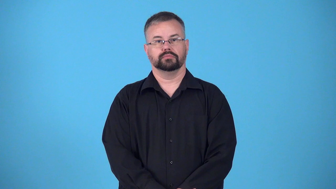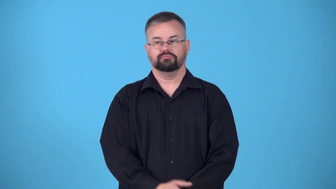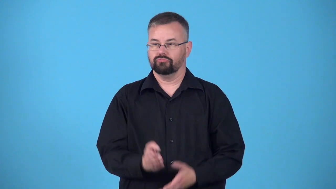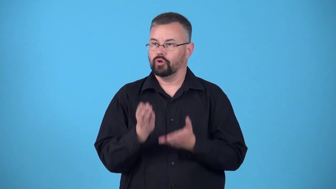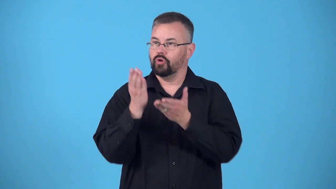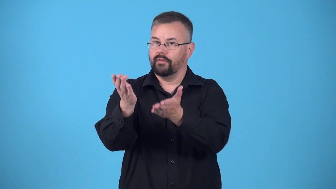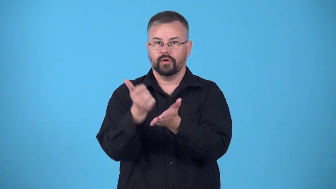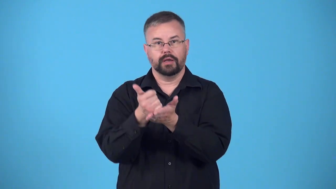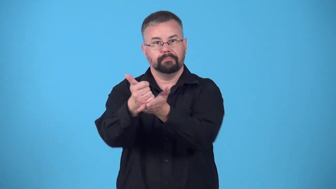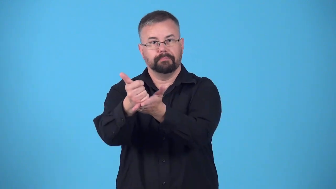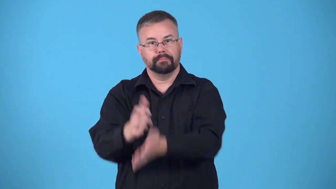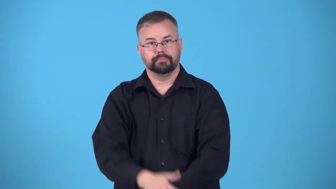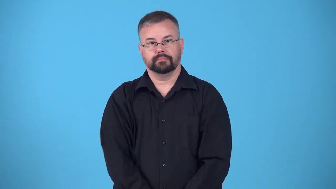step forward